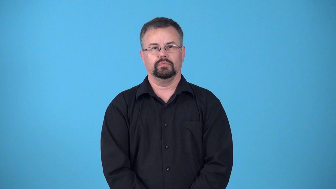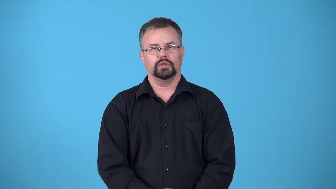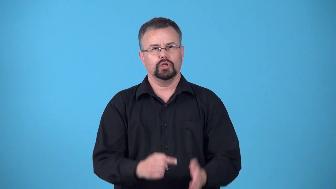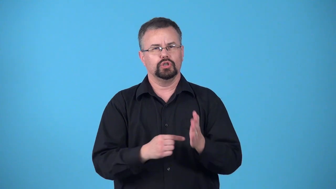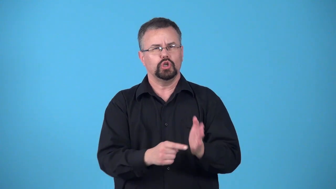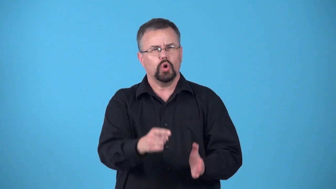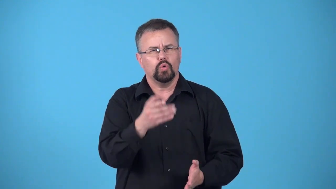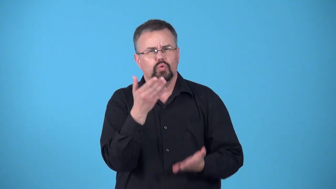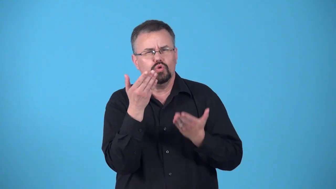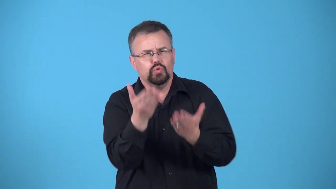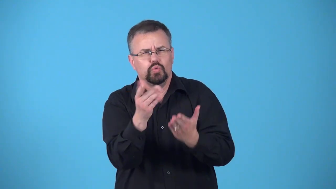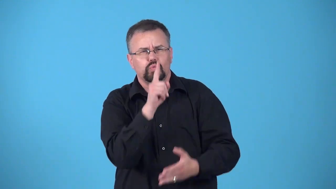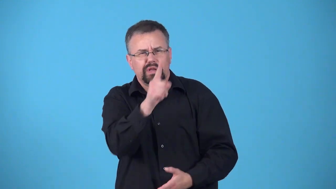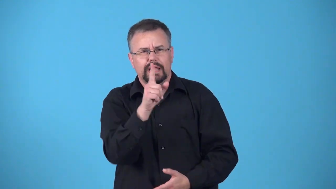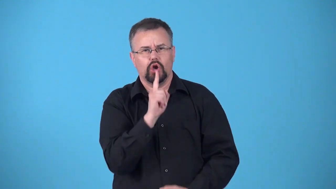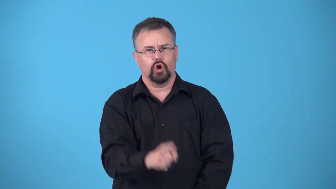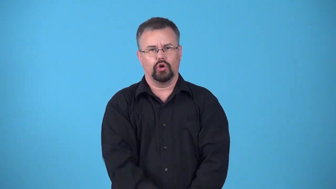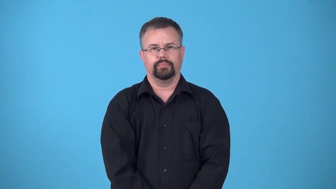show your true colors